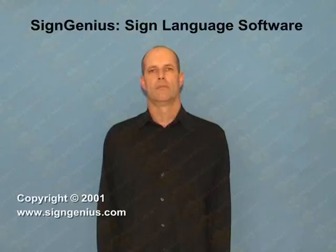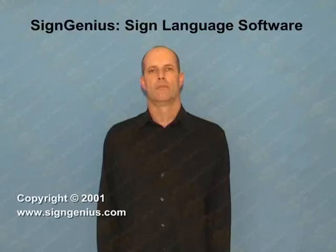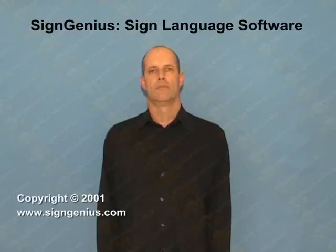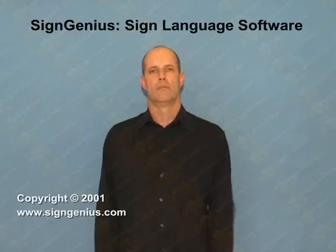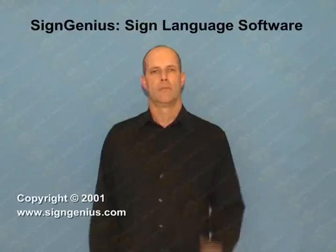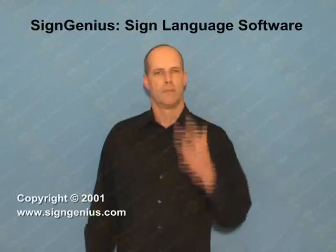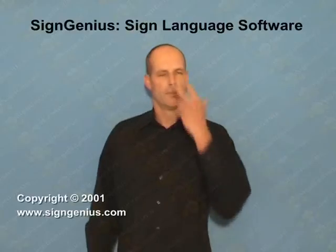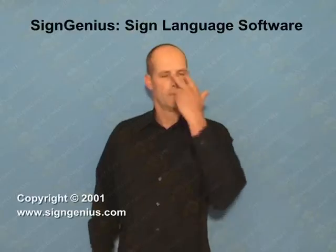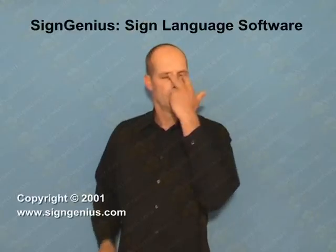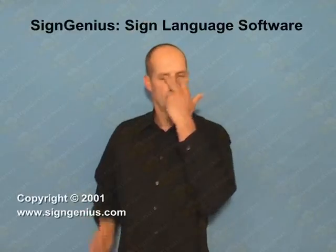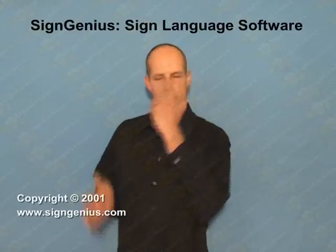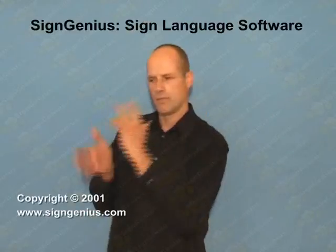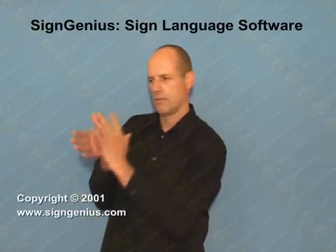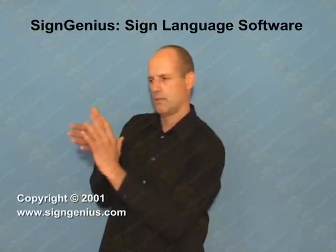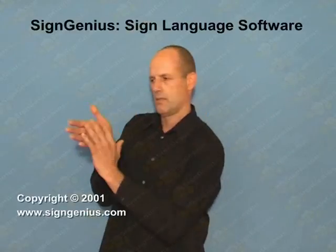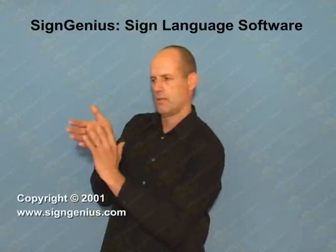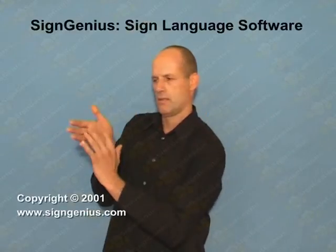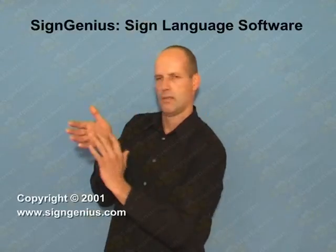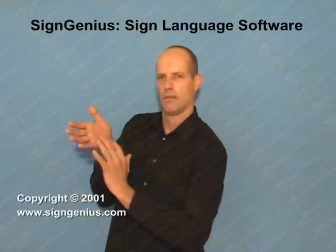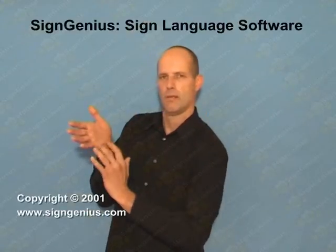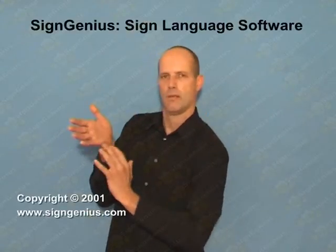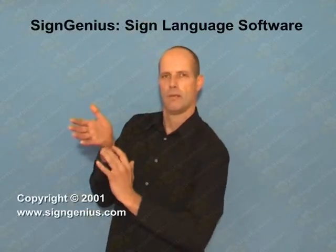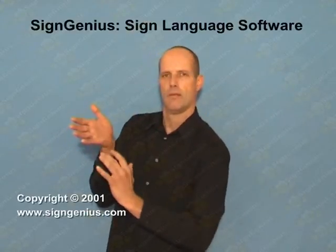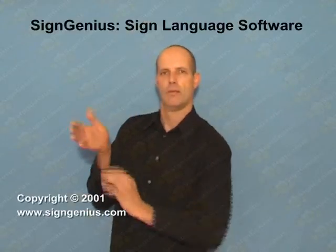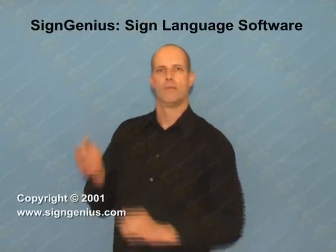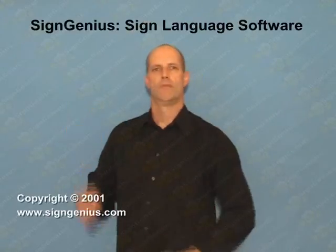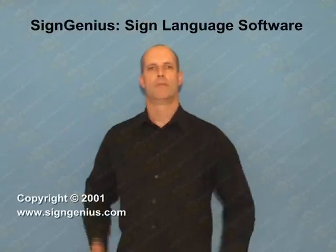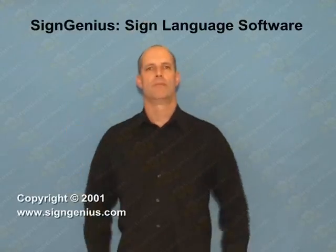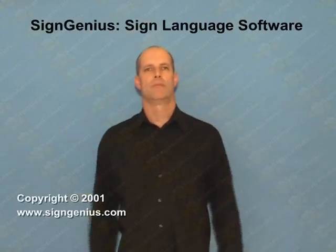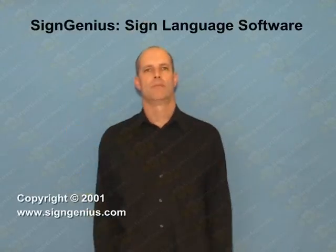BRAILLE